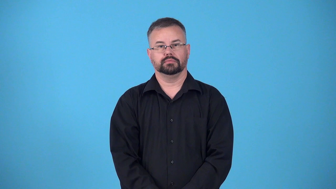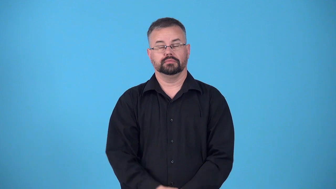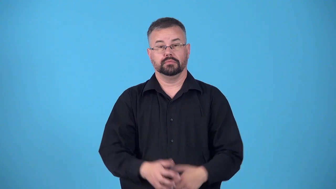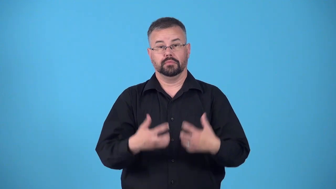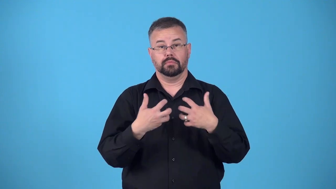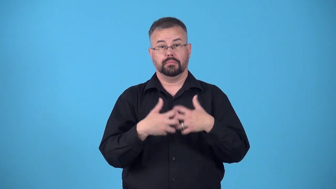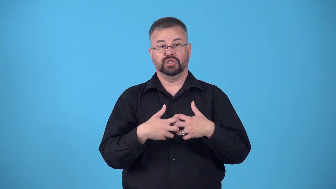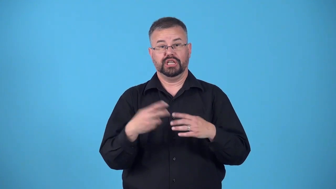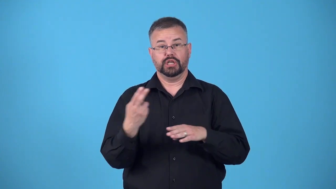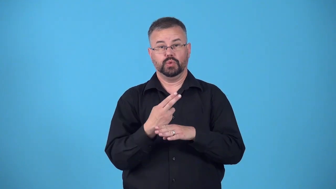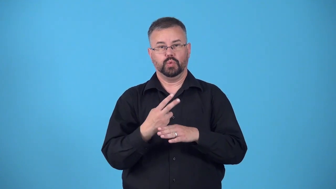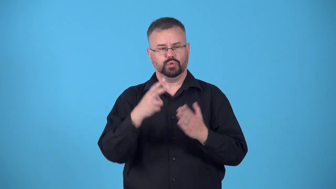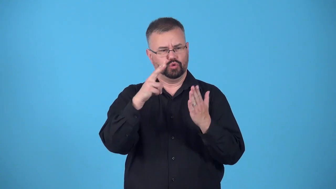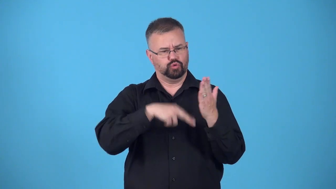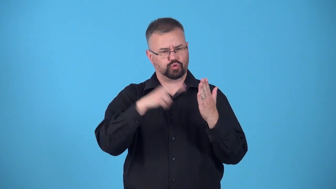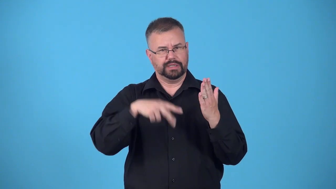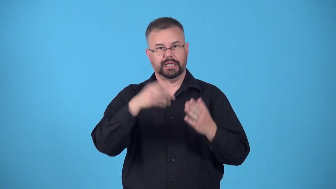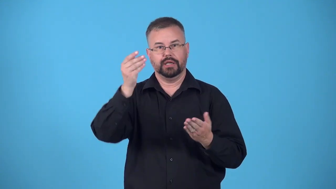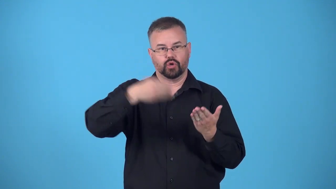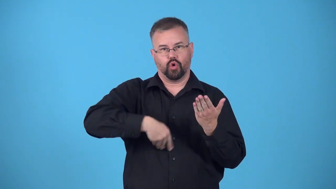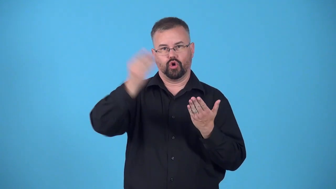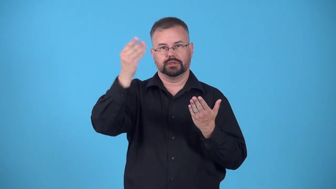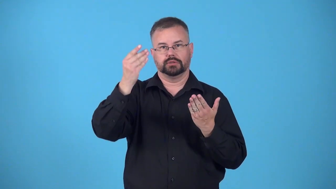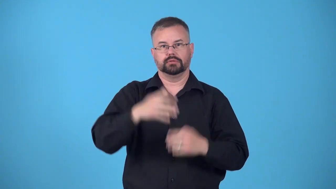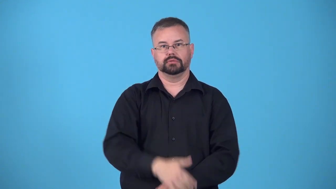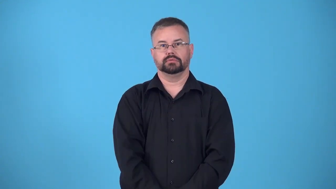reader